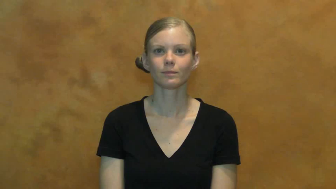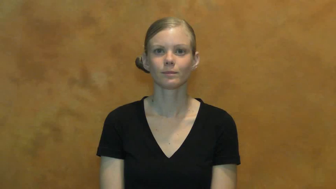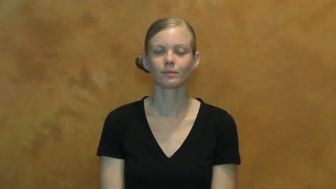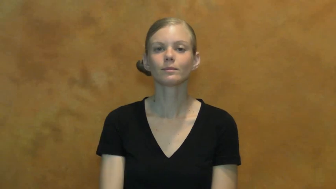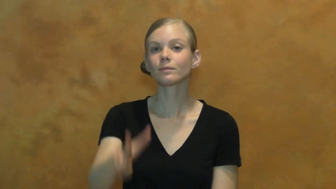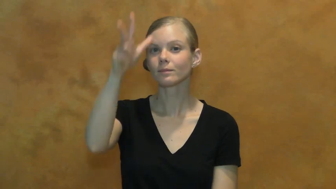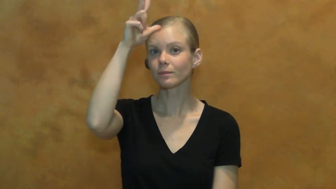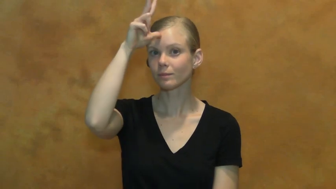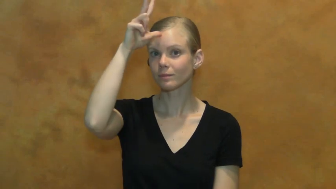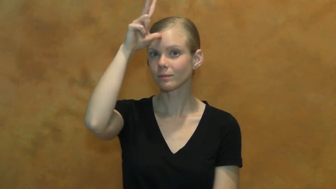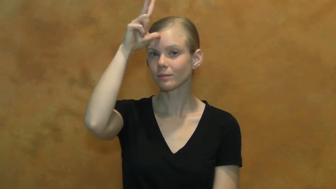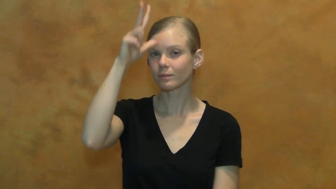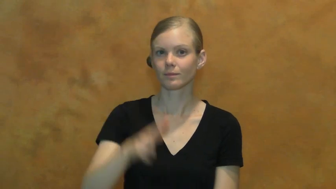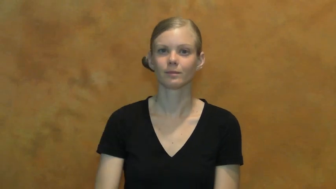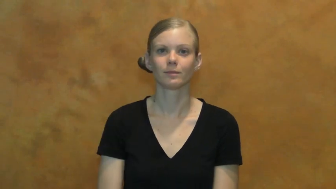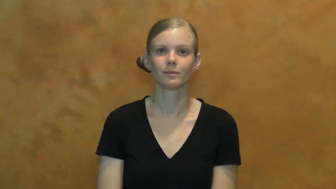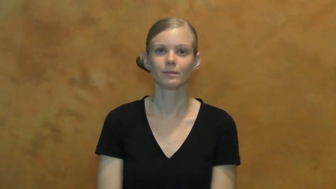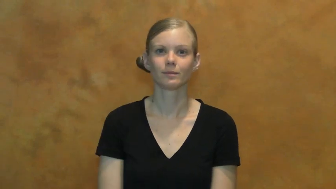rooster